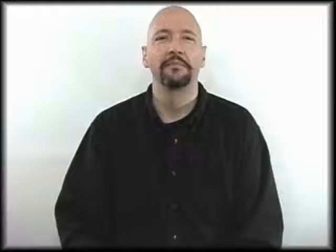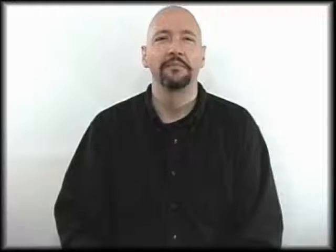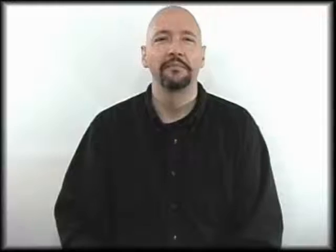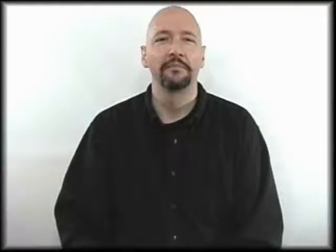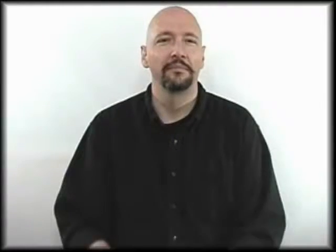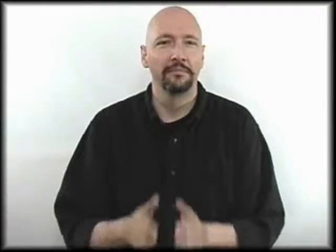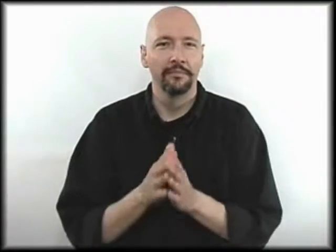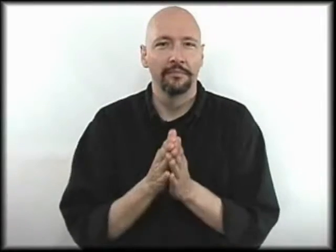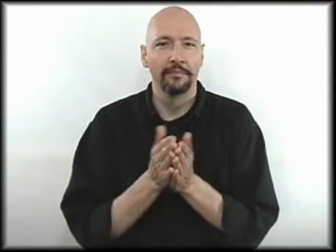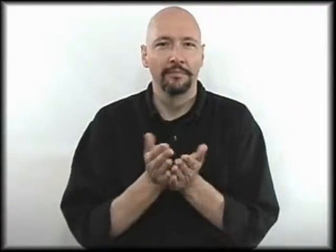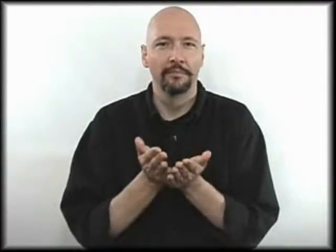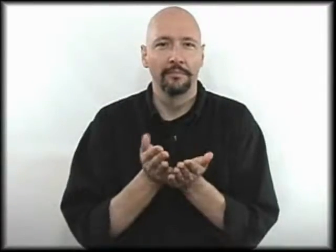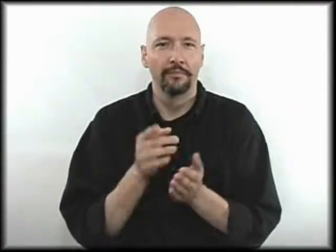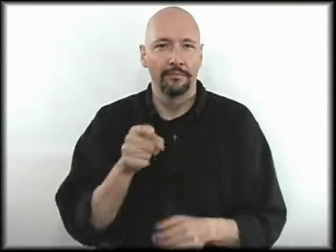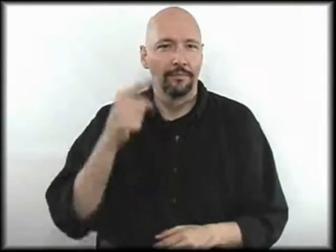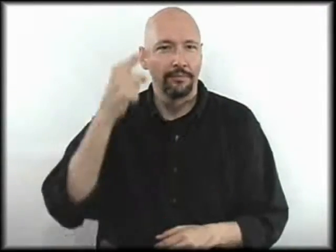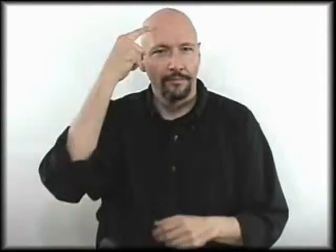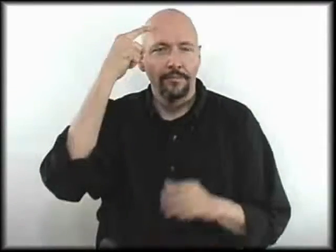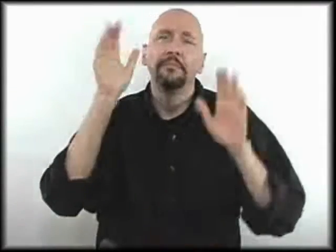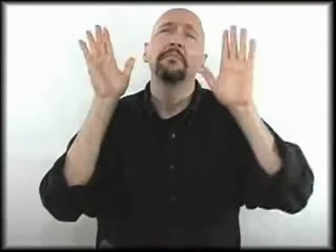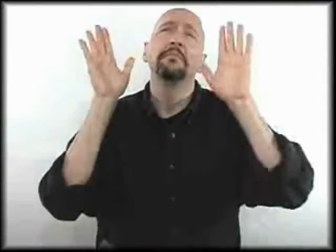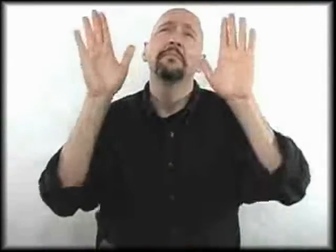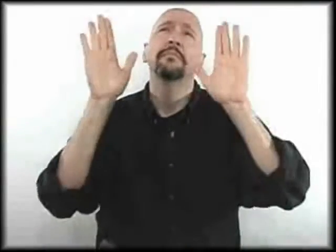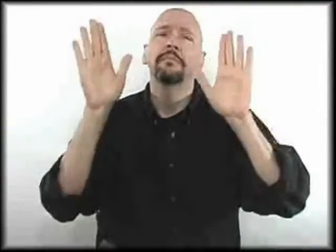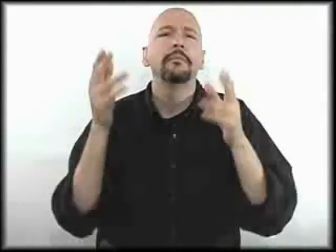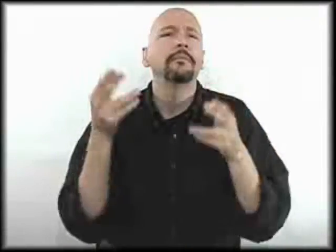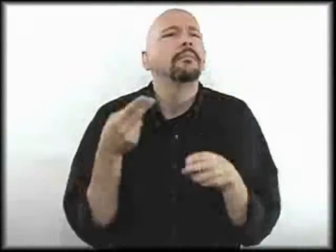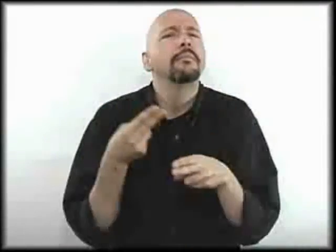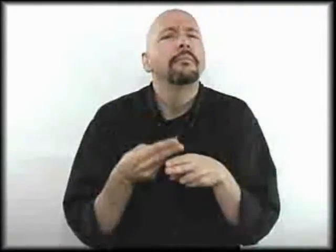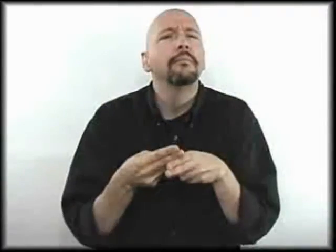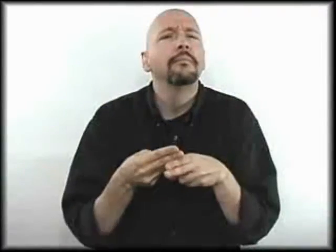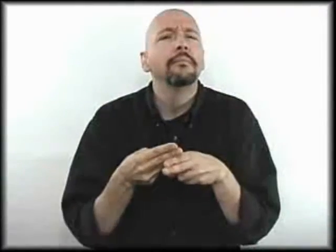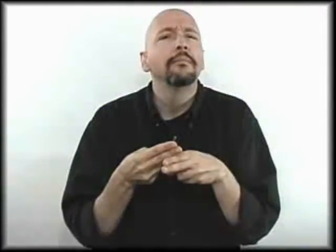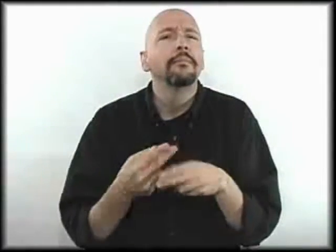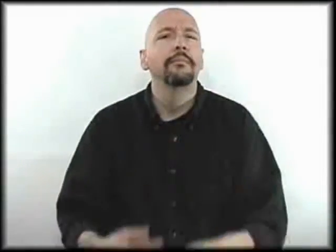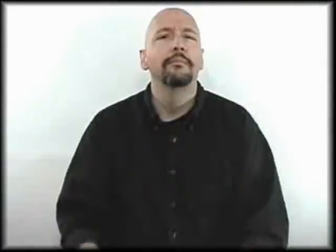BOOK YOU THINK WONDERFUL NAME?